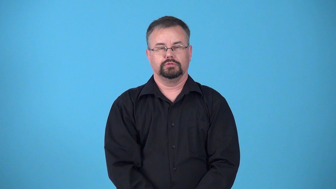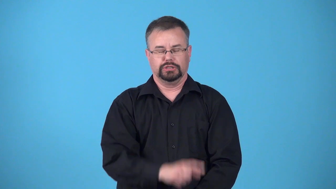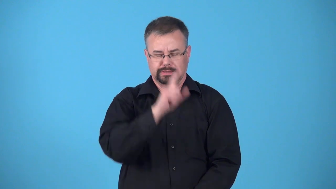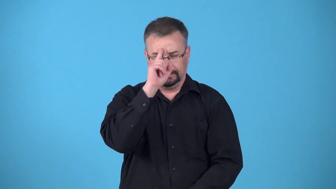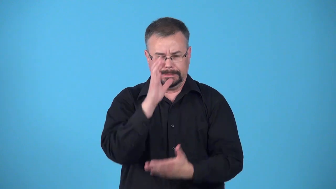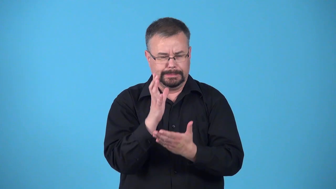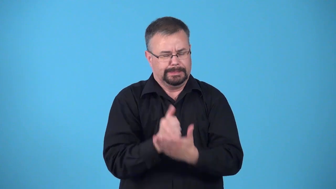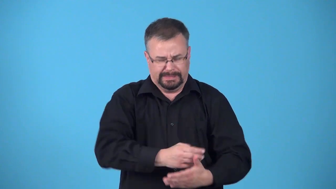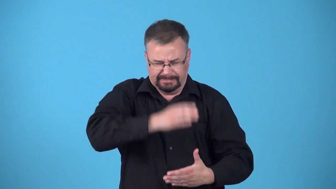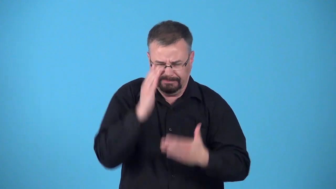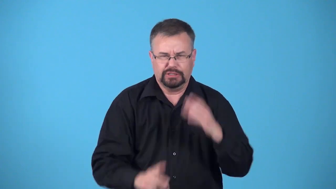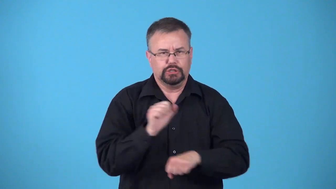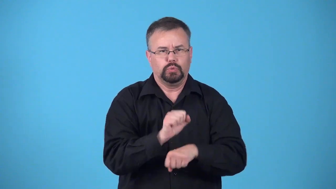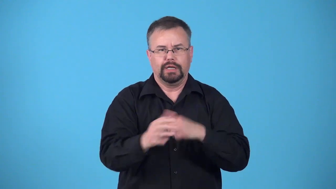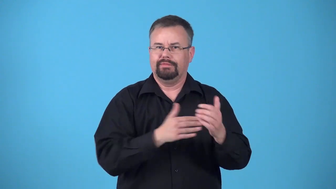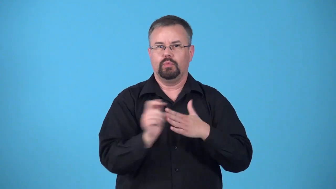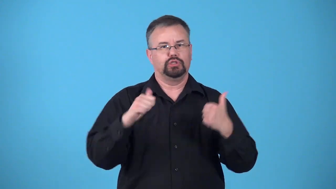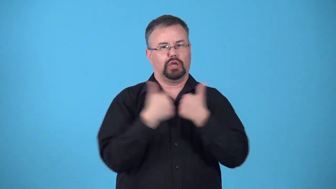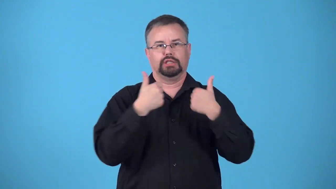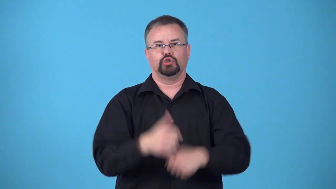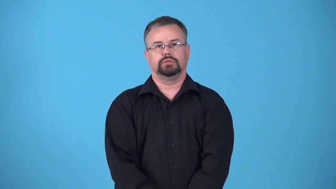move heaven and earth